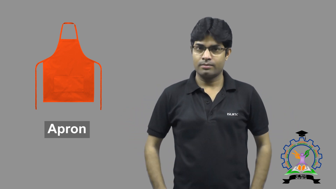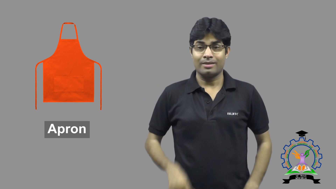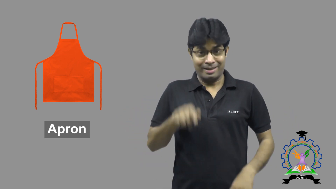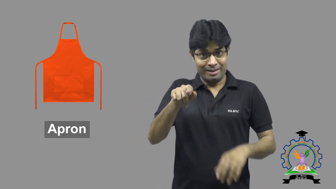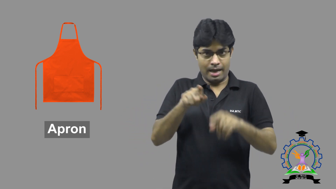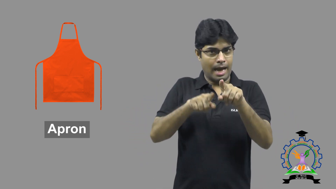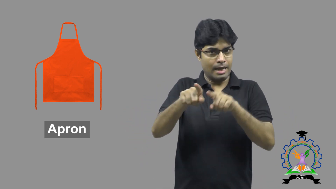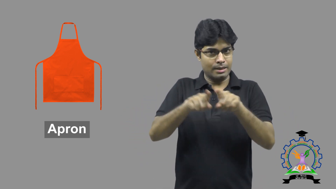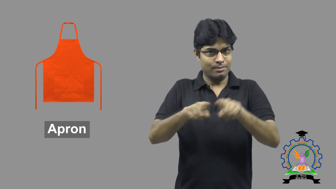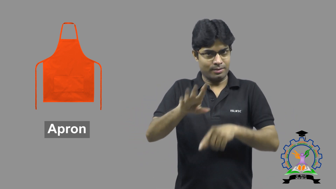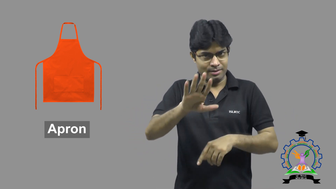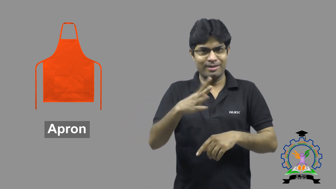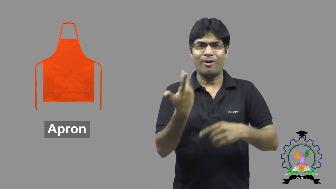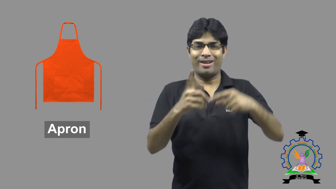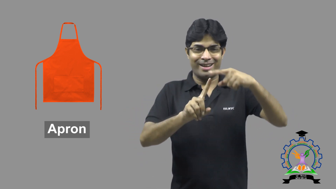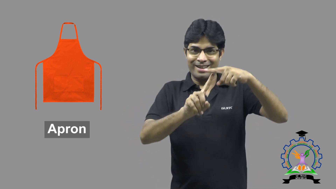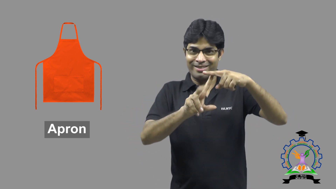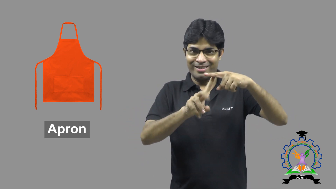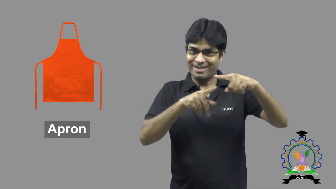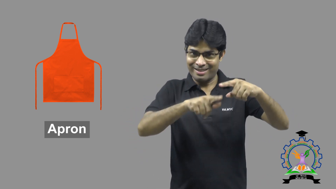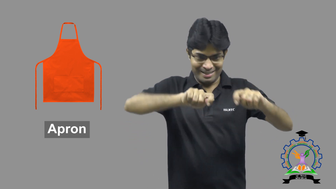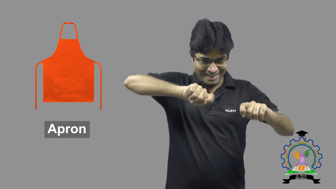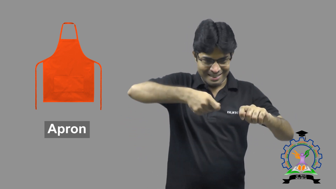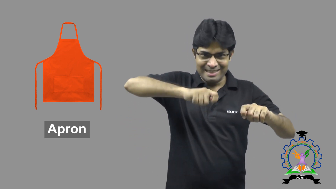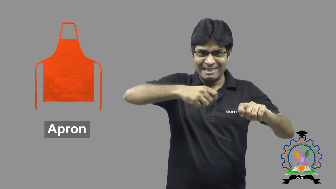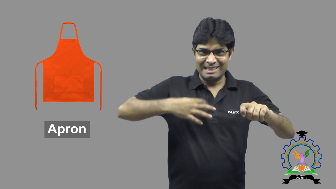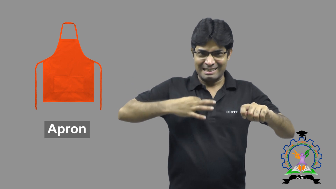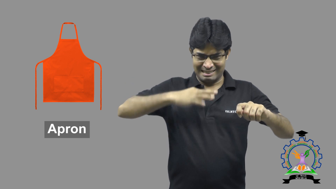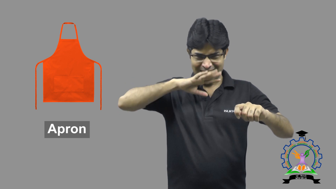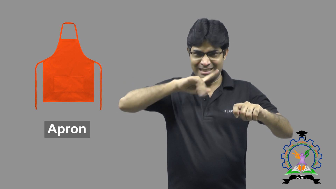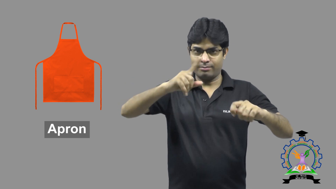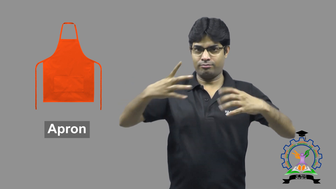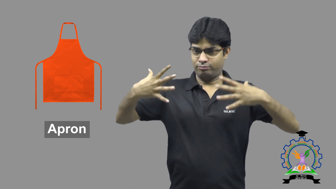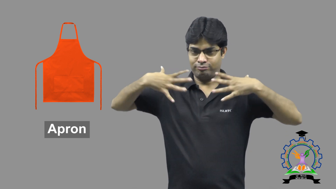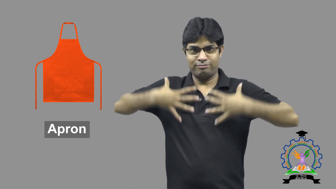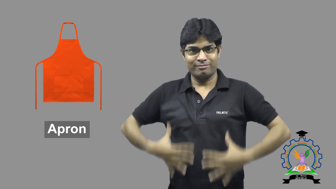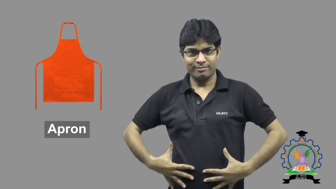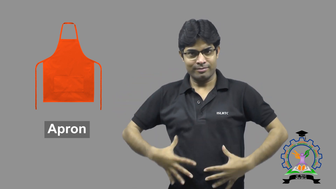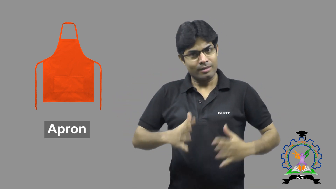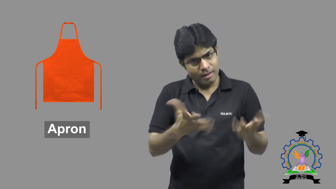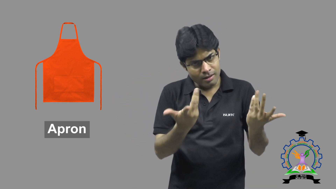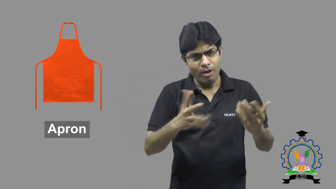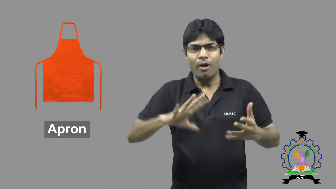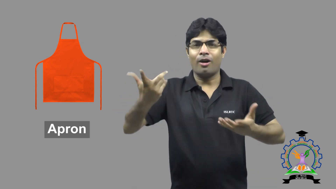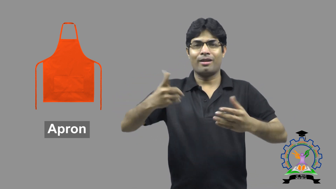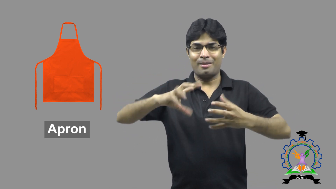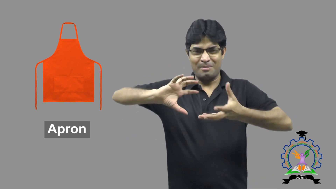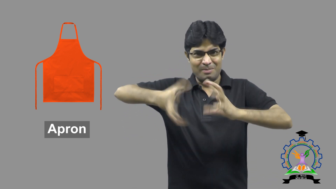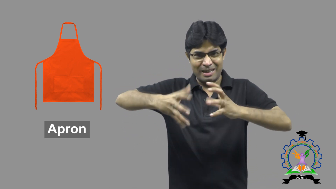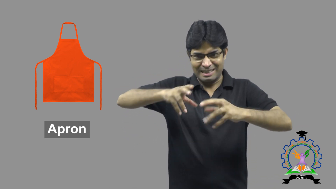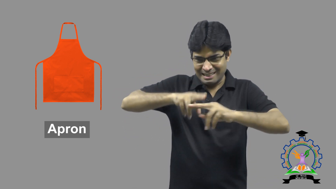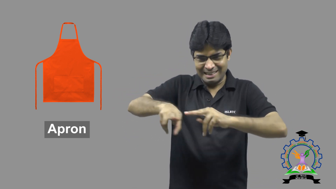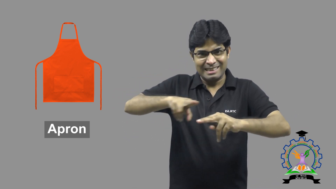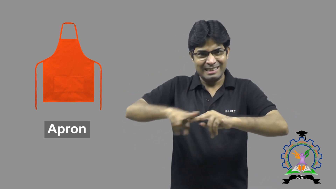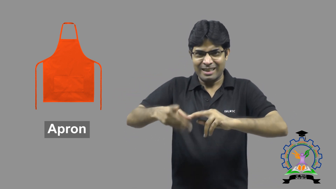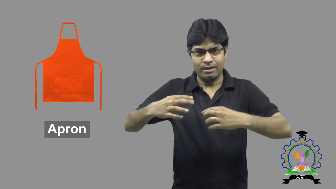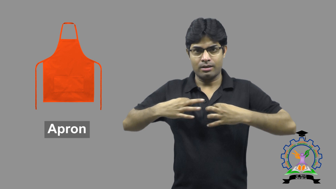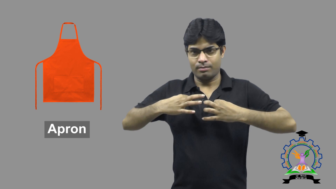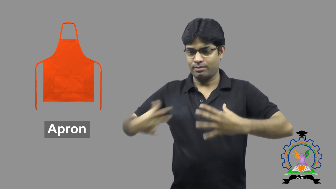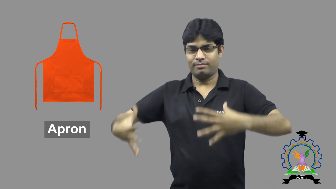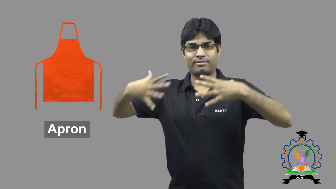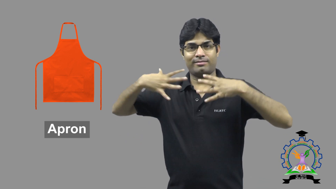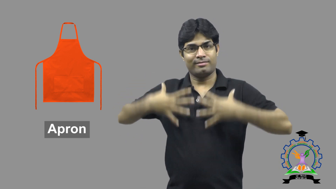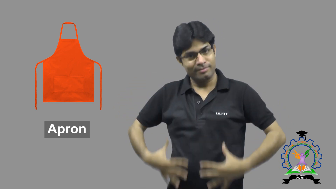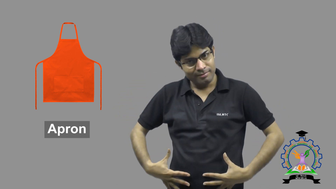Apron